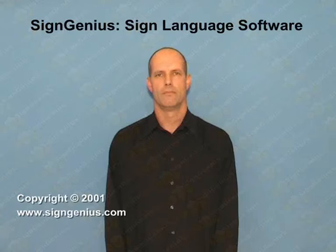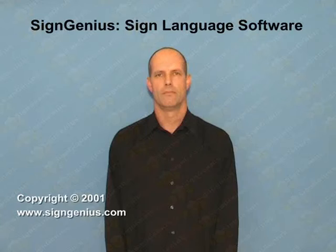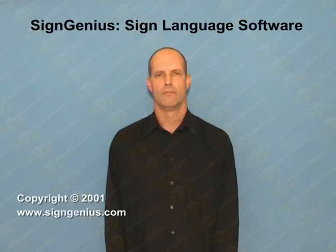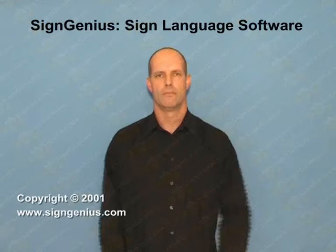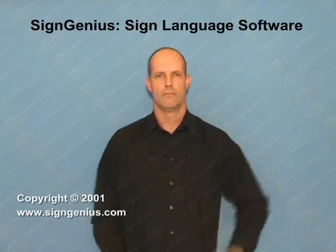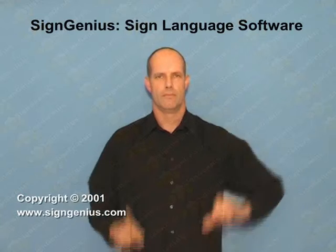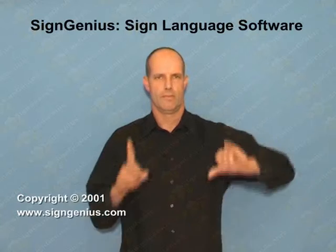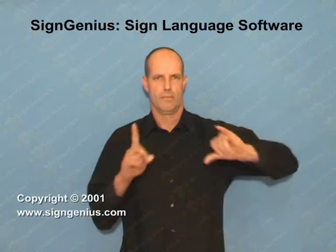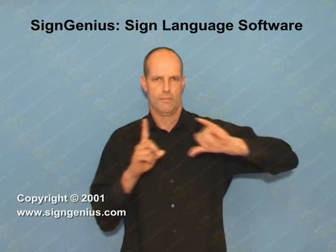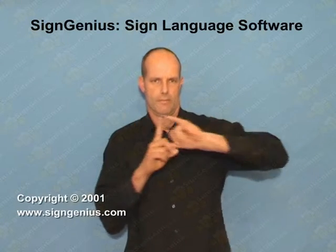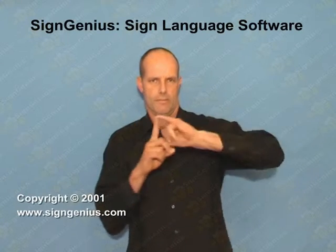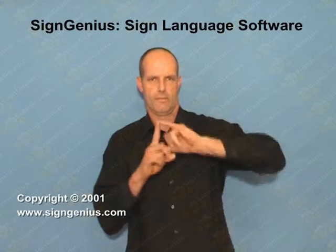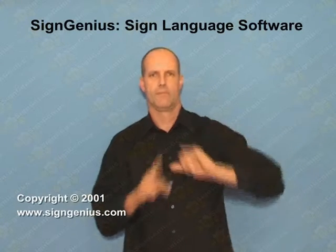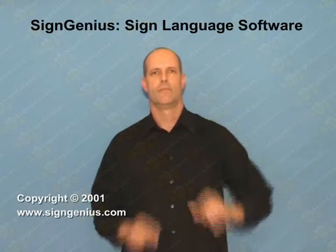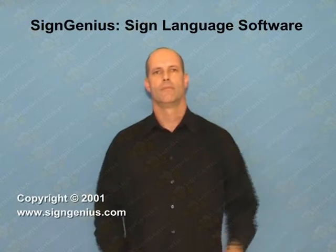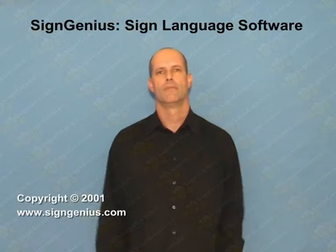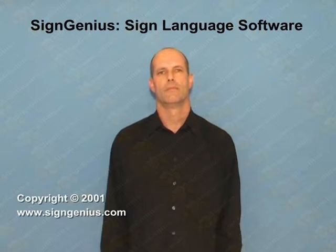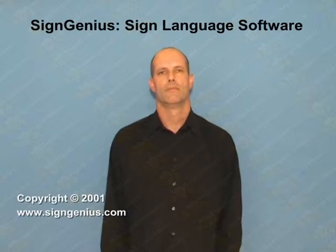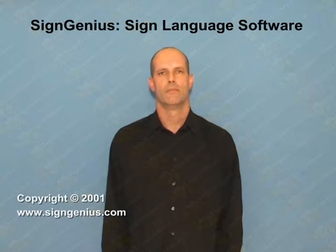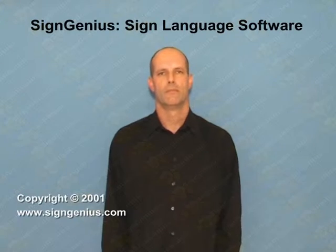JARGON